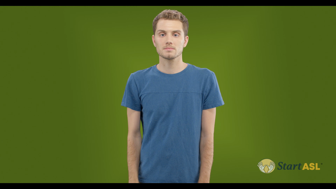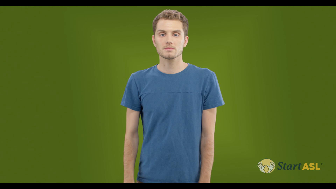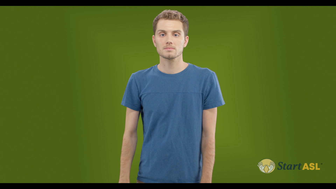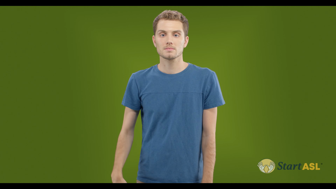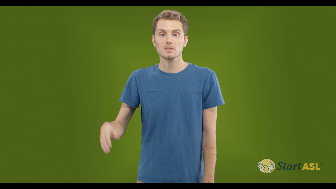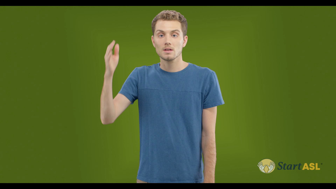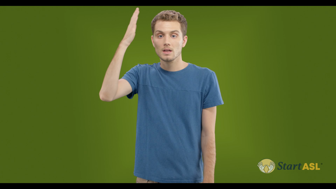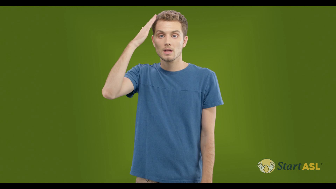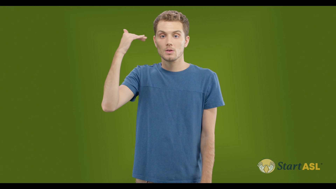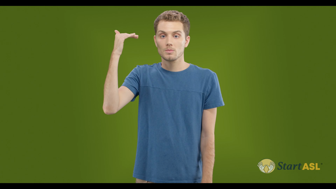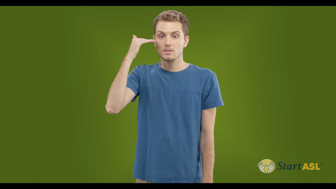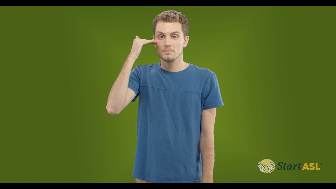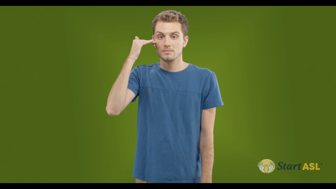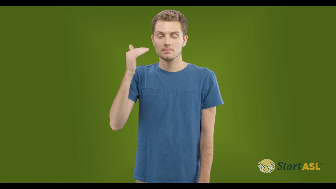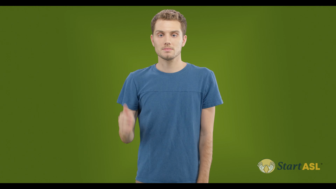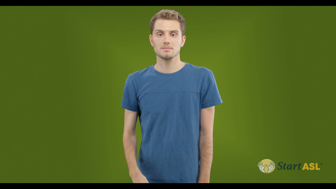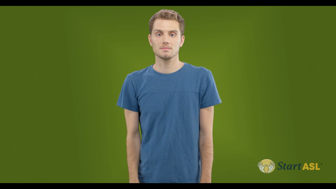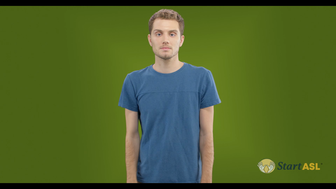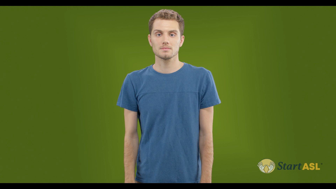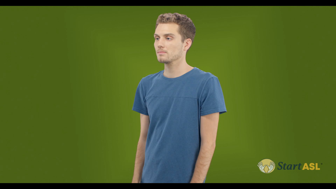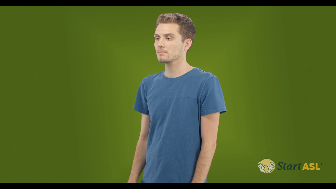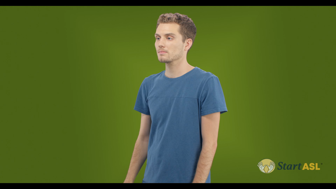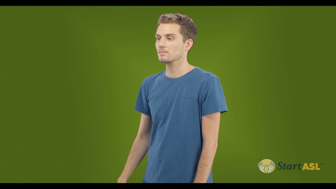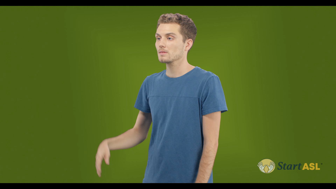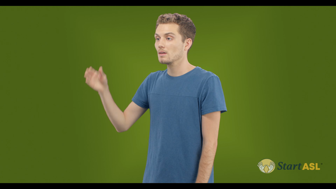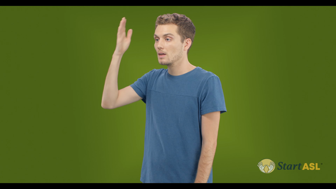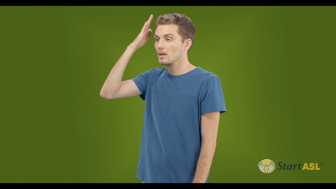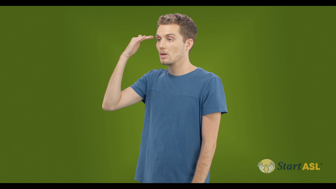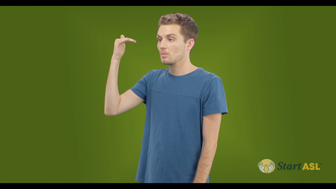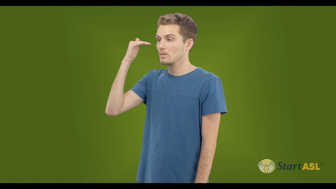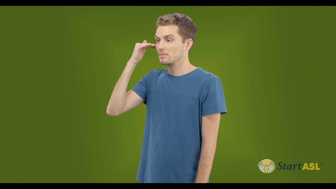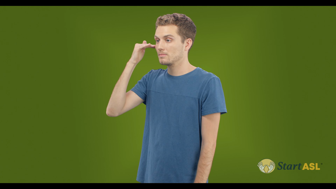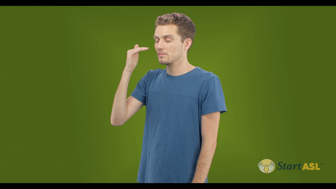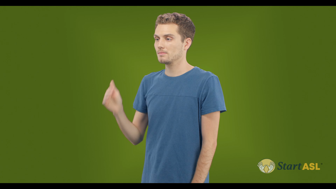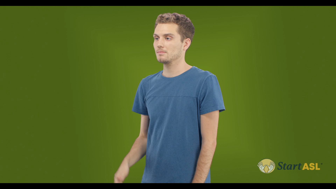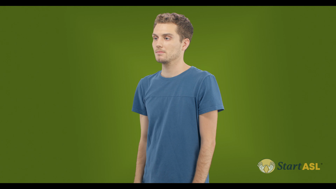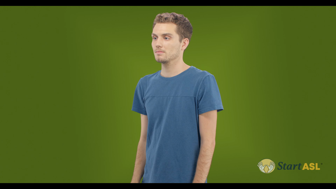korea